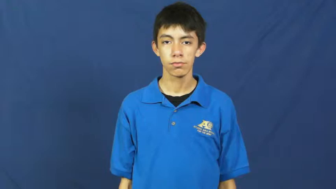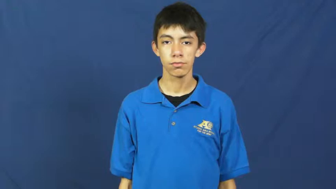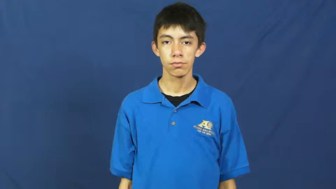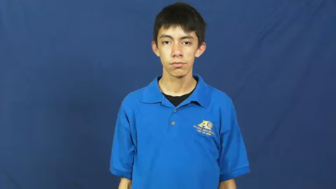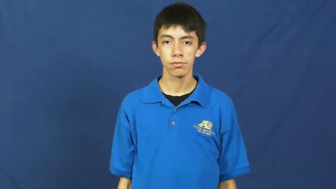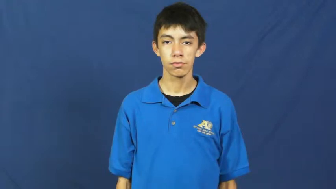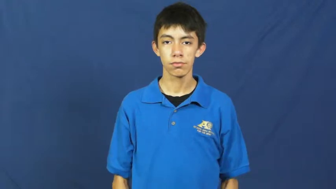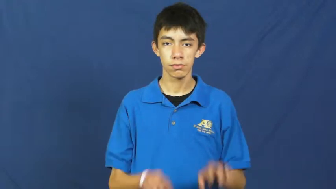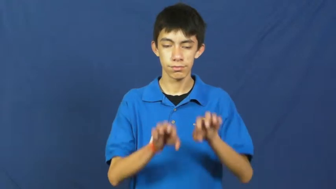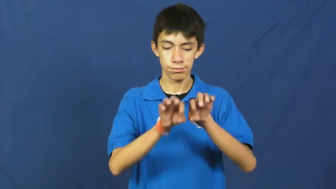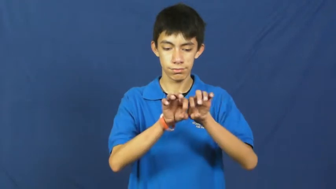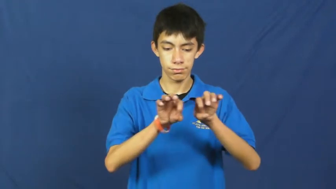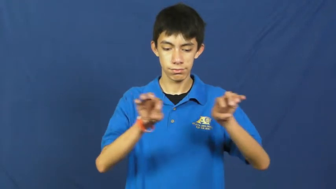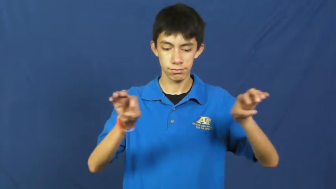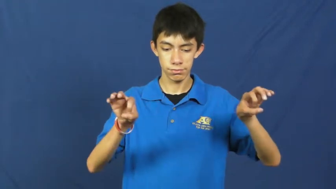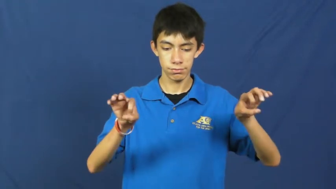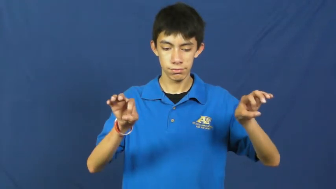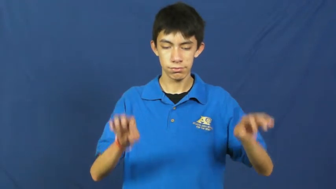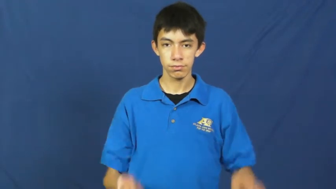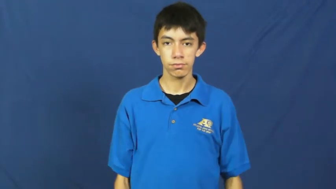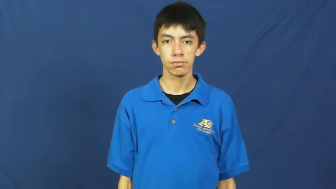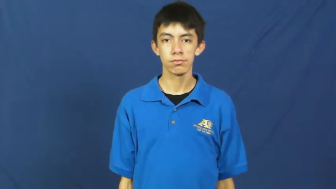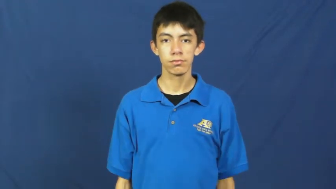hose-pipe